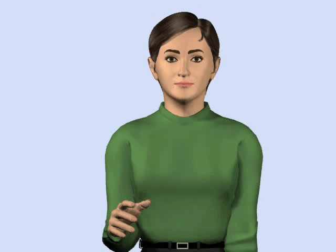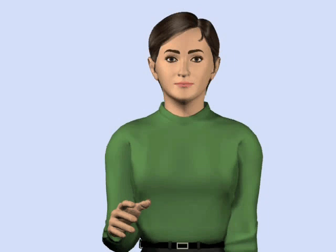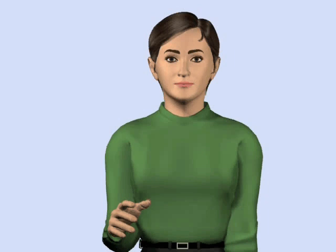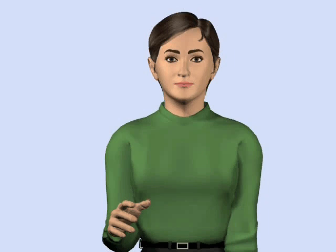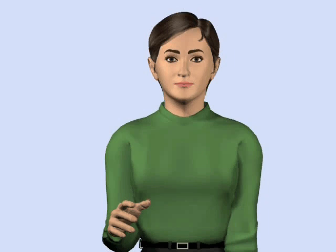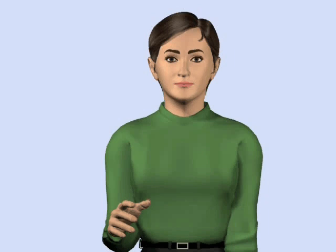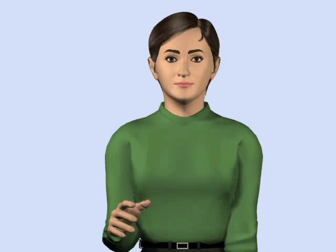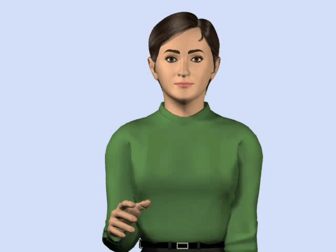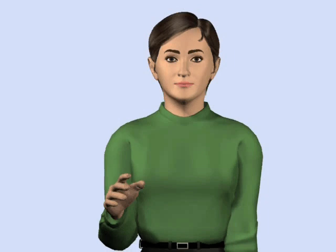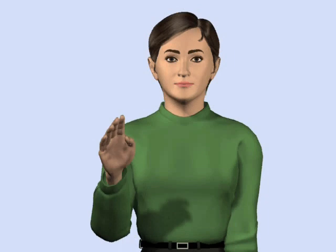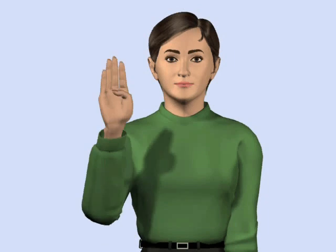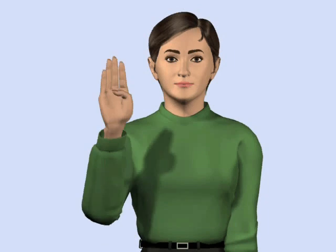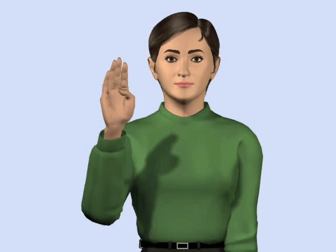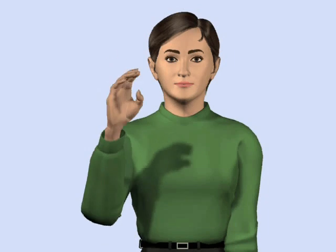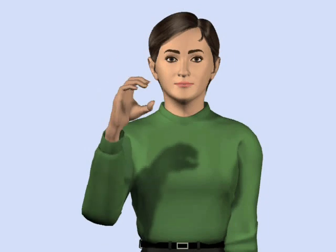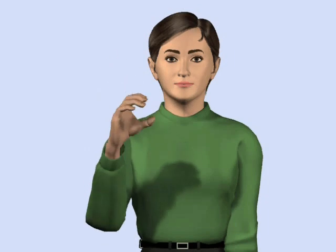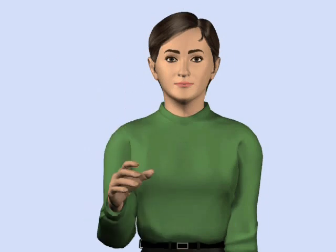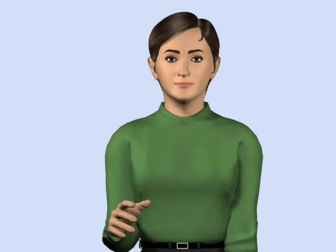Battle Creek